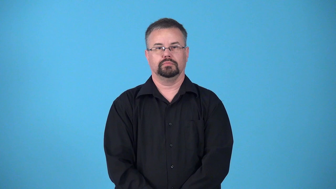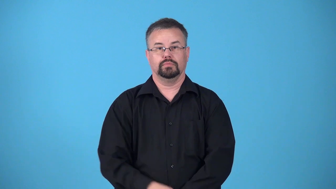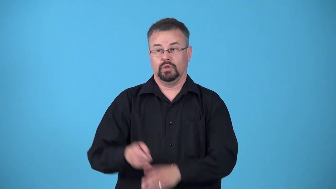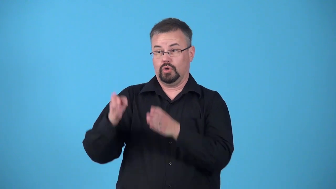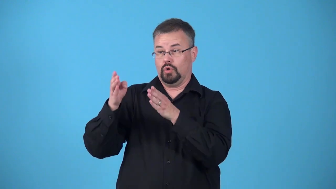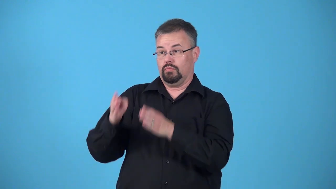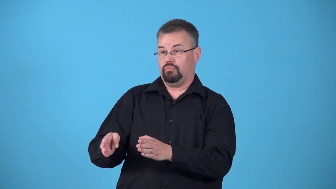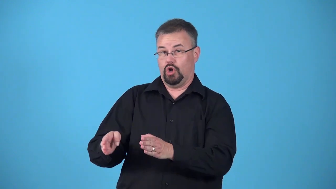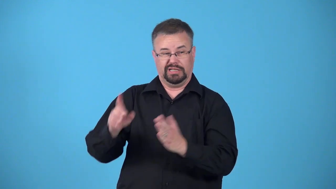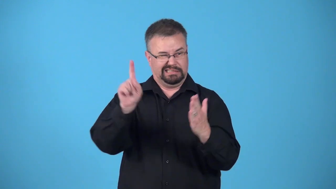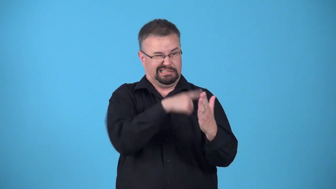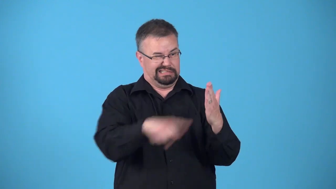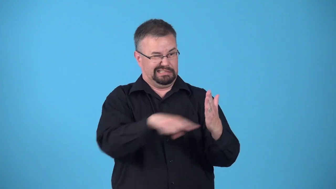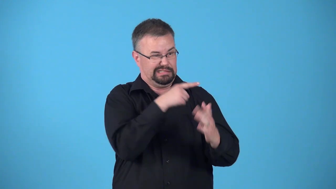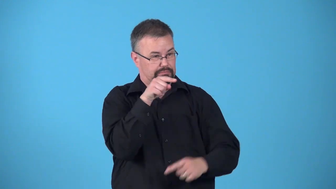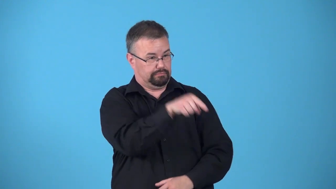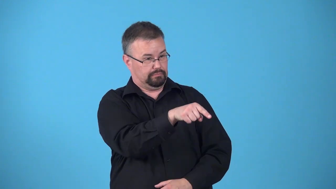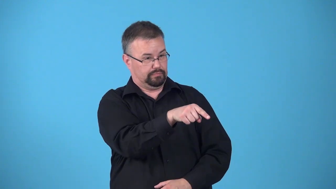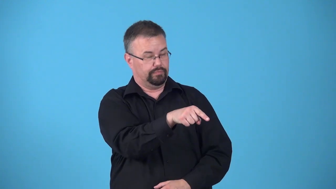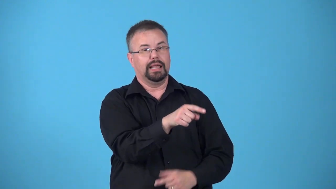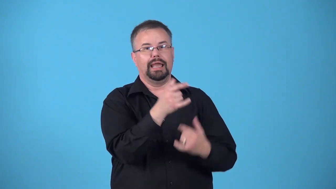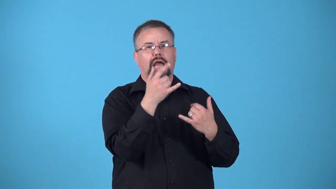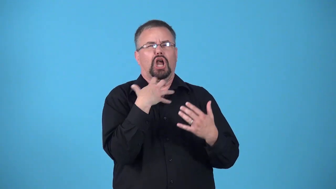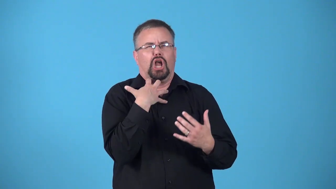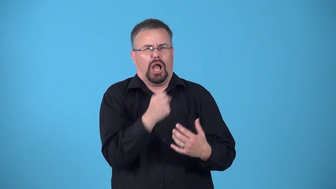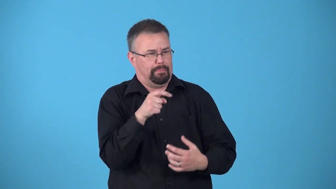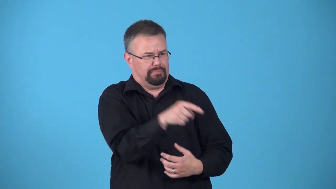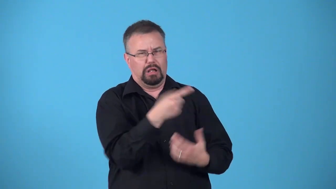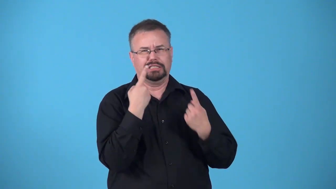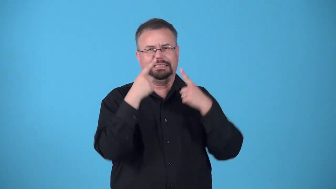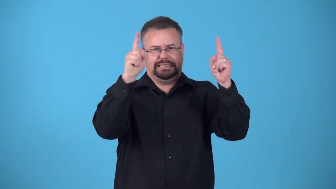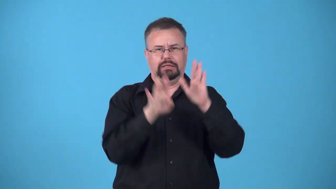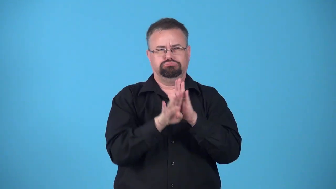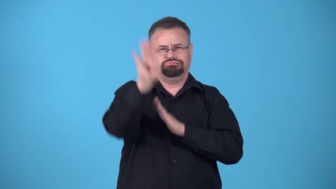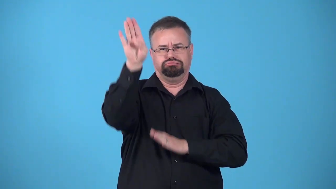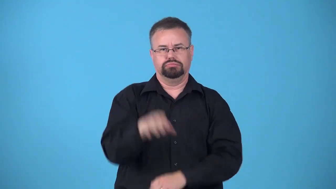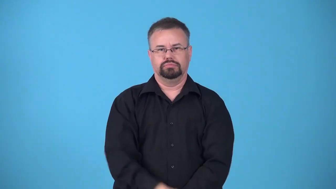last laugh